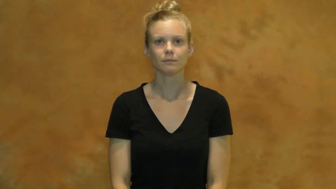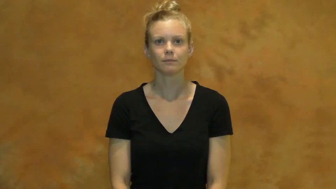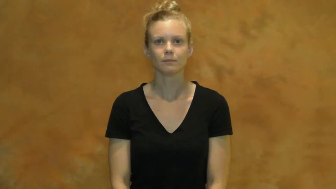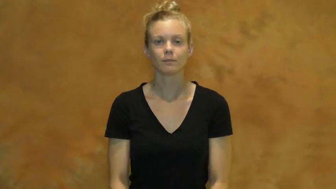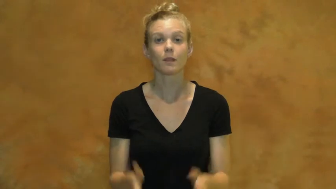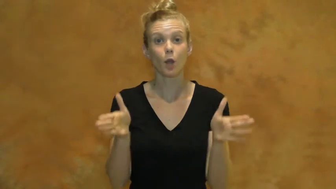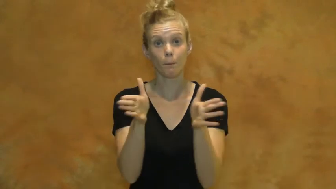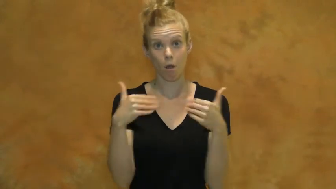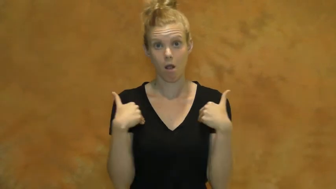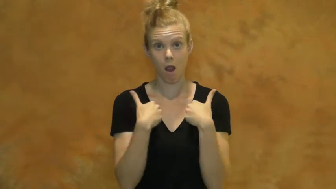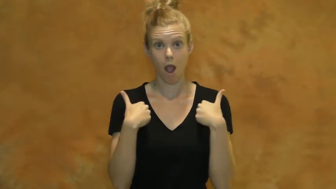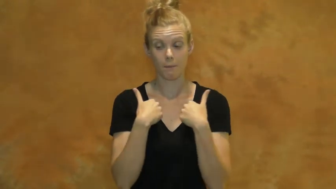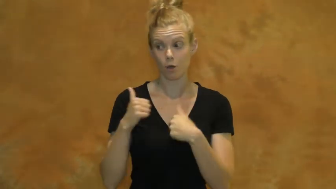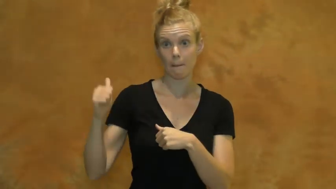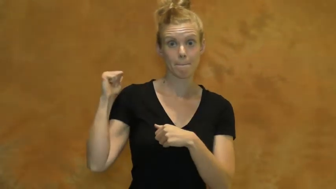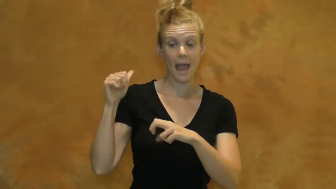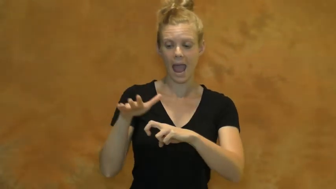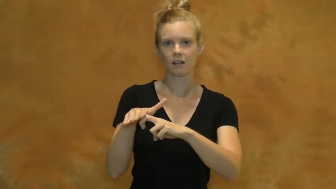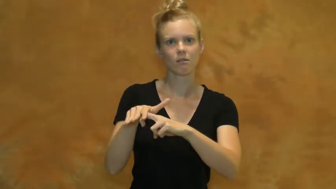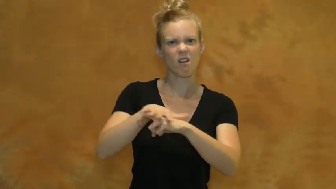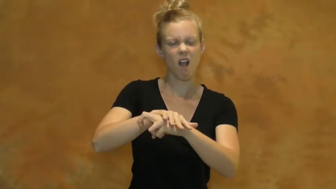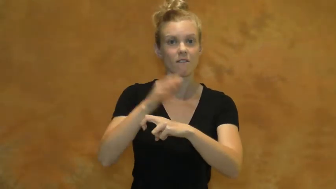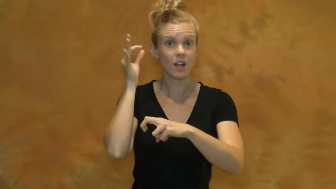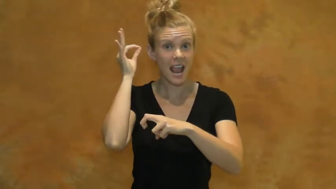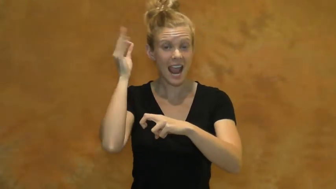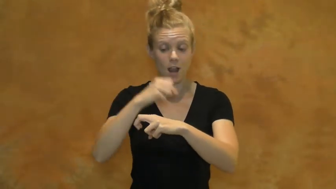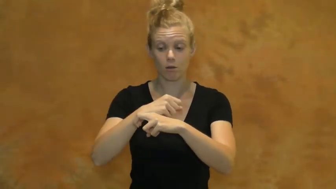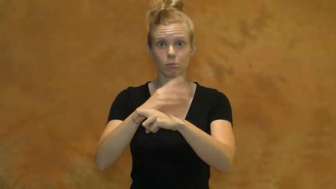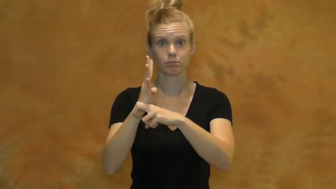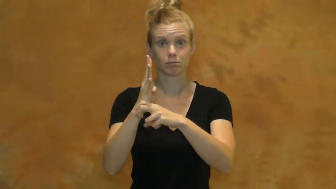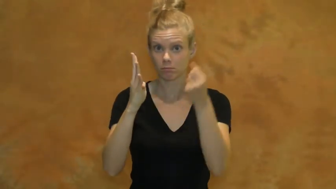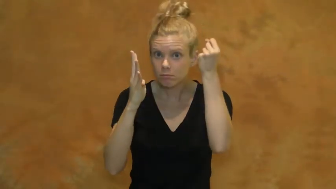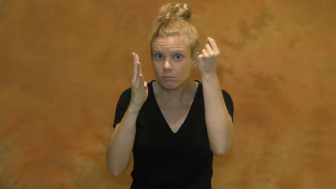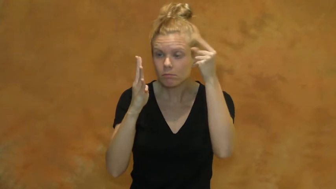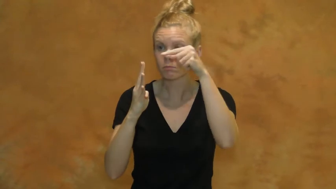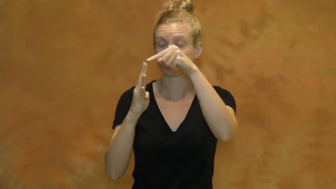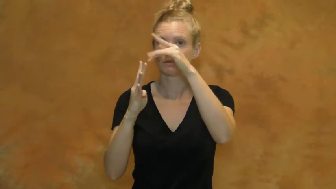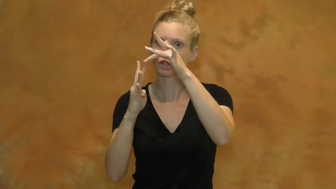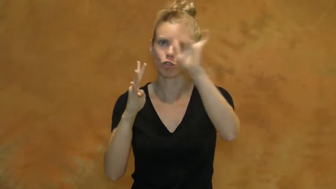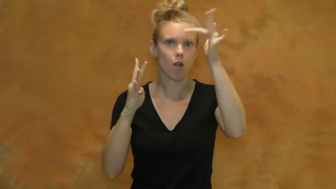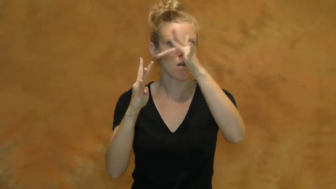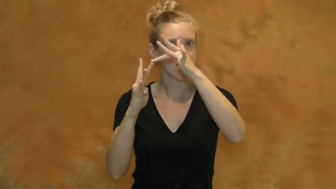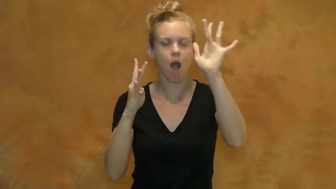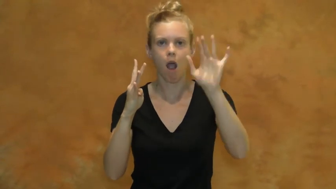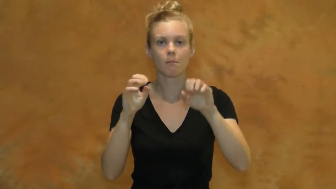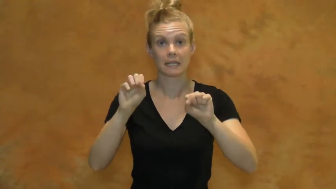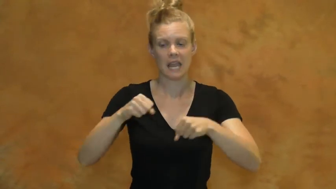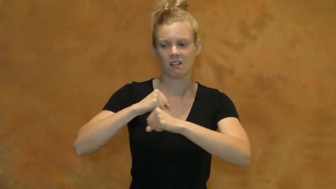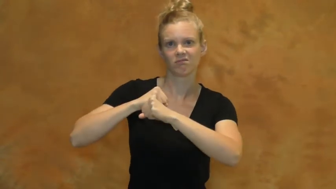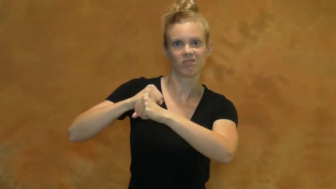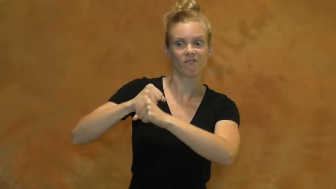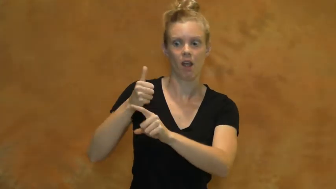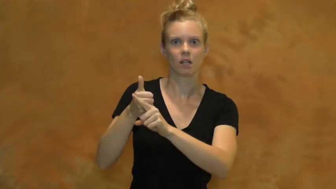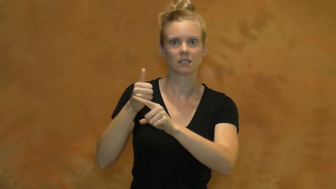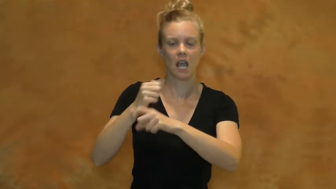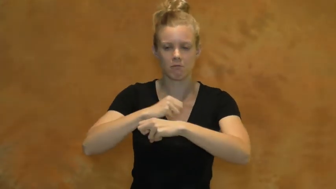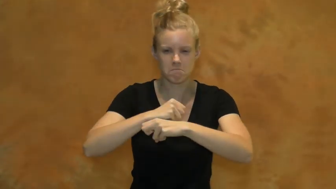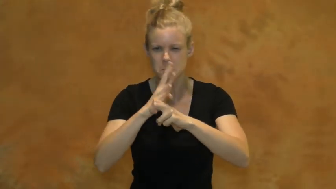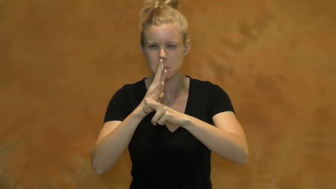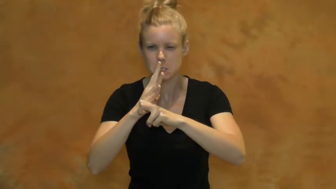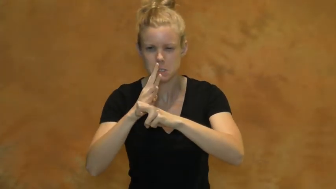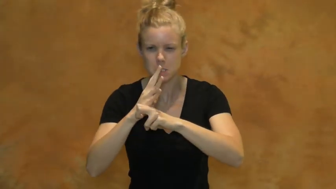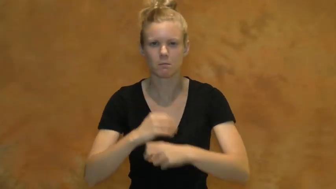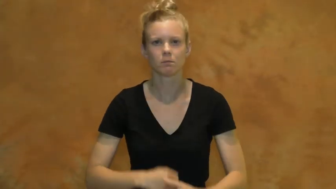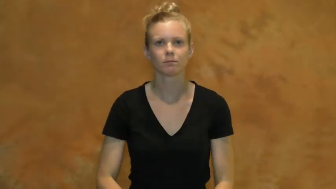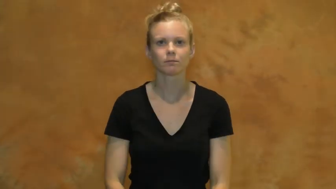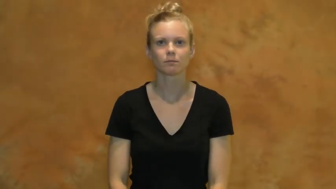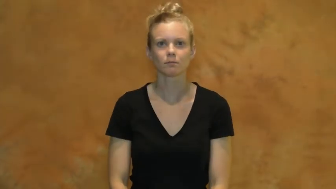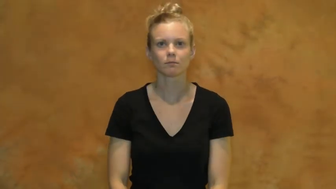porcupine